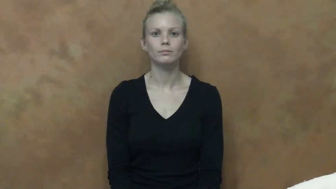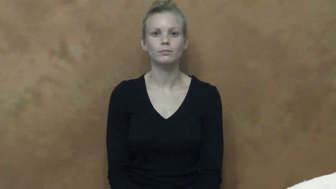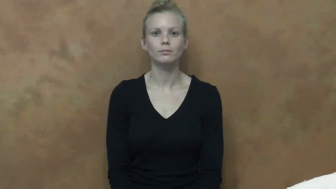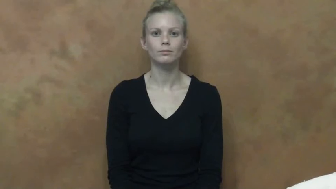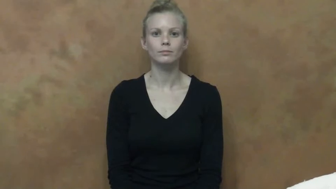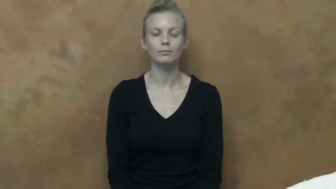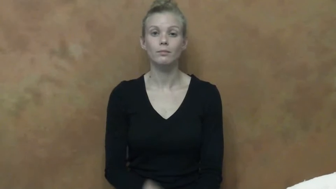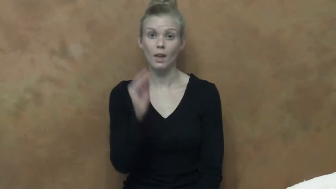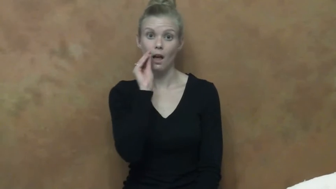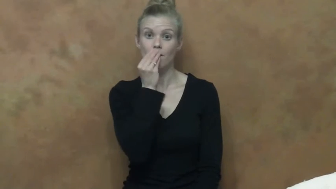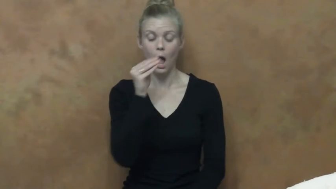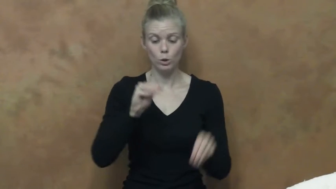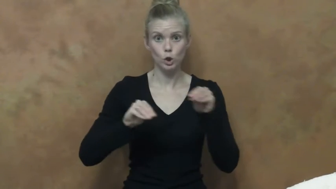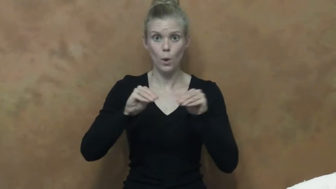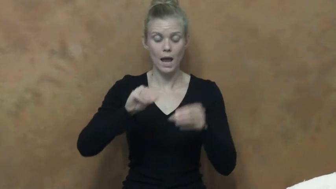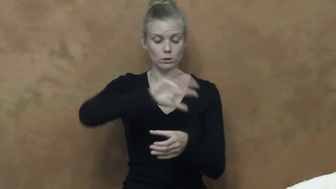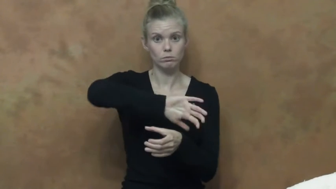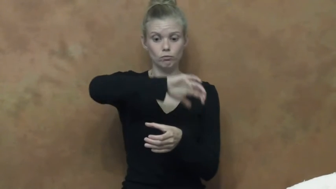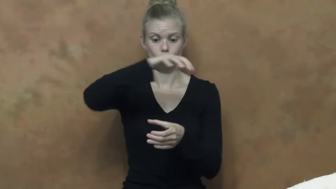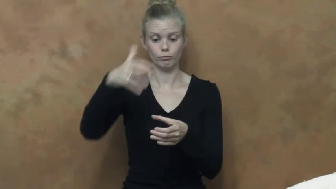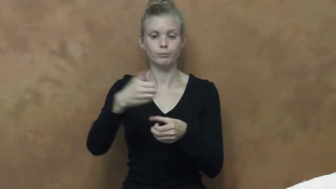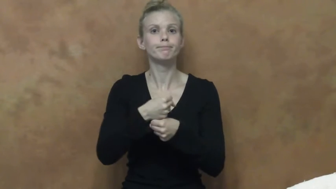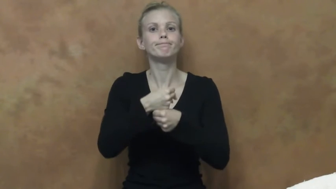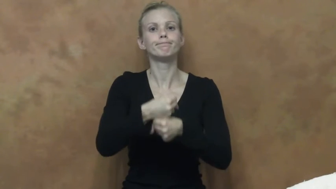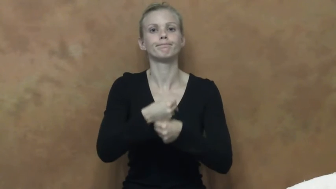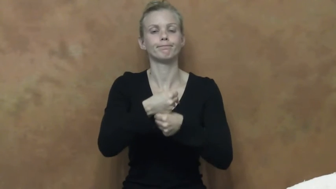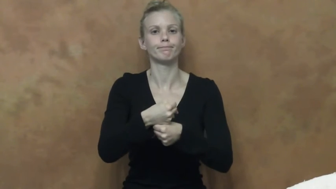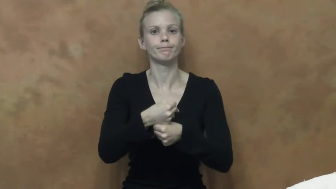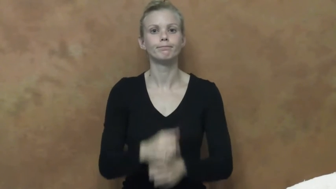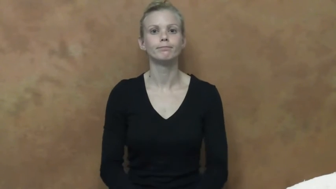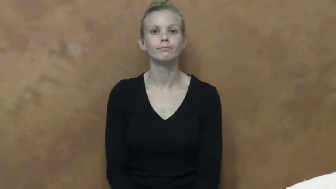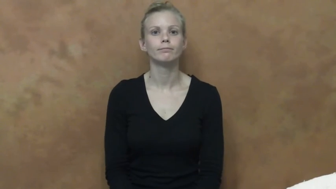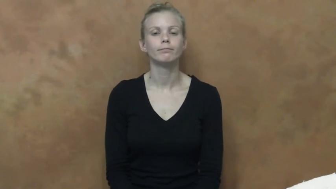bouquet